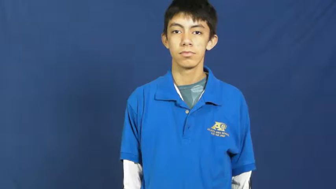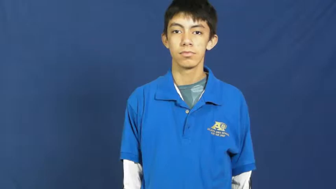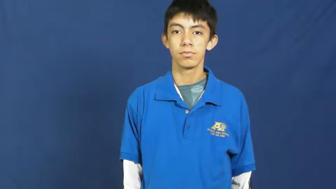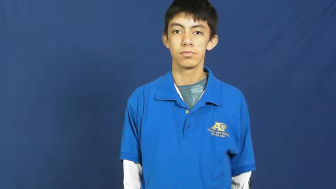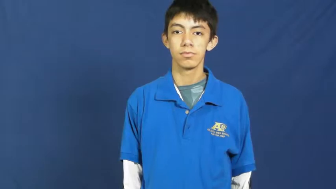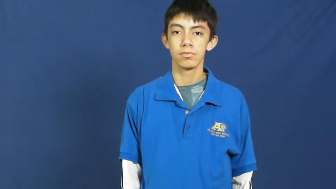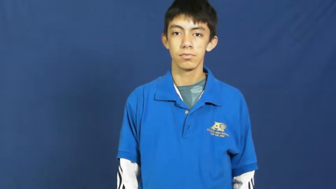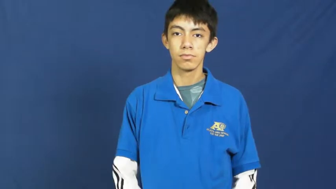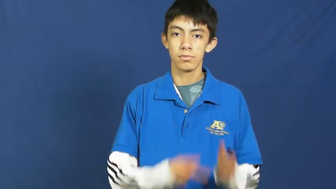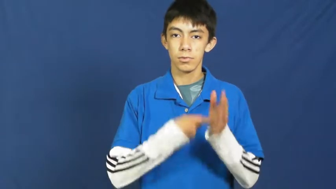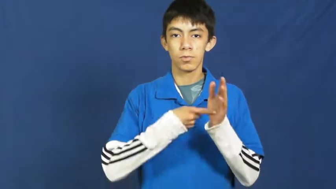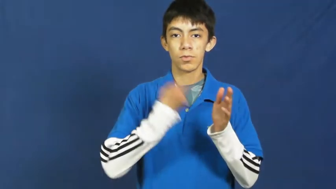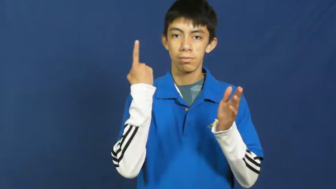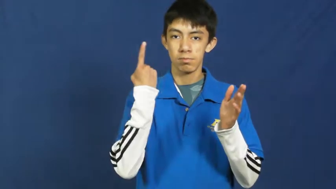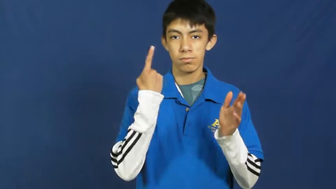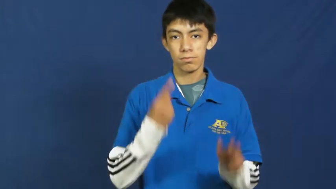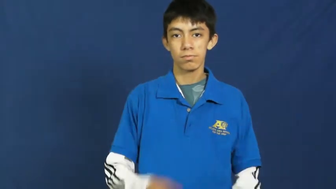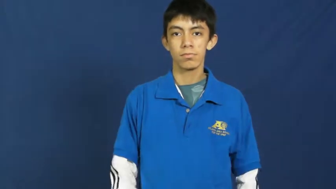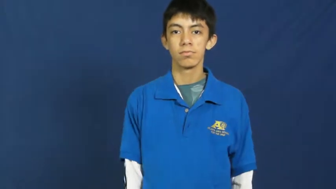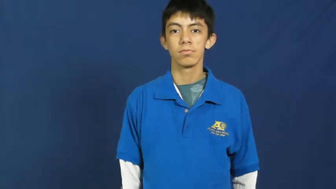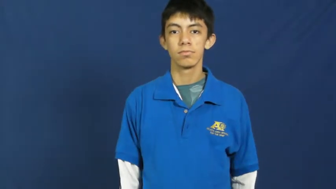once,onetime